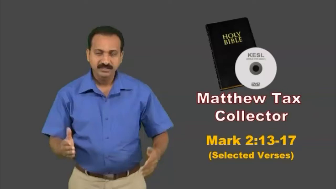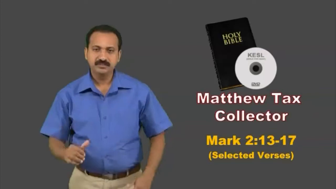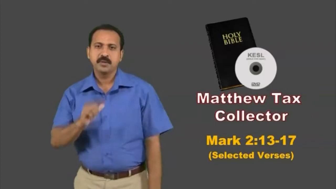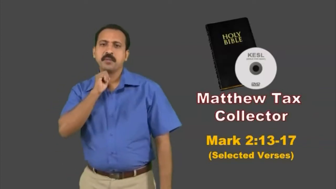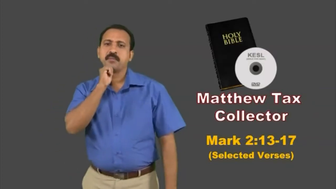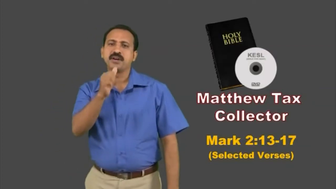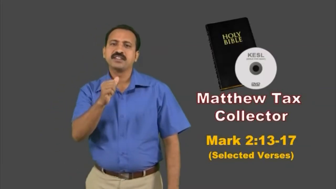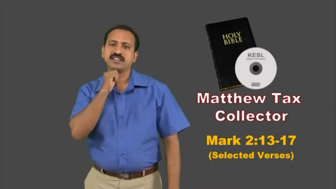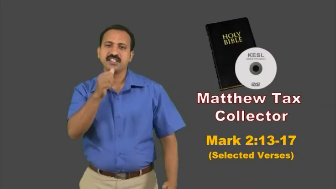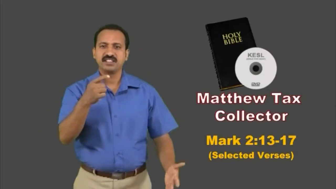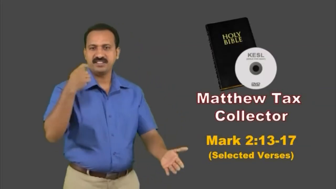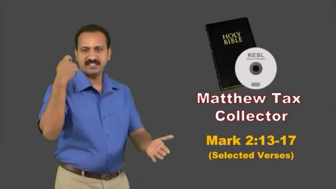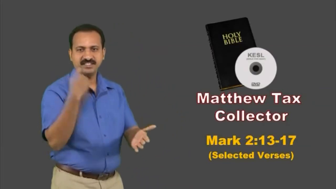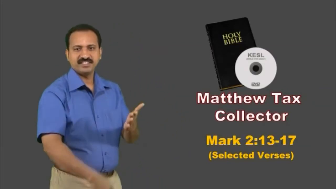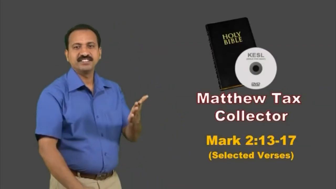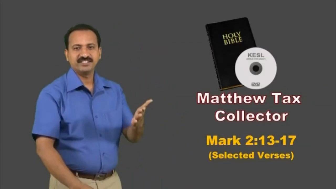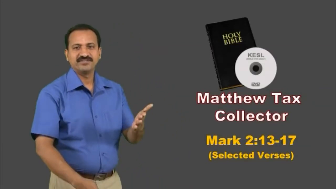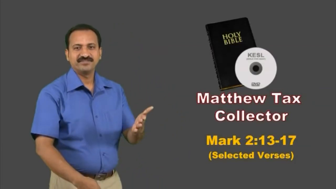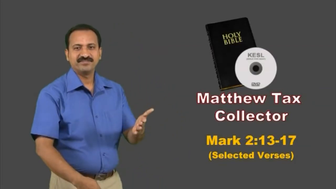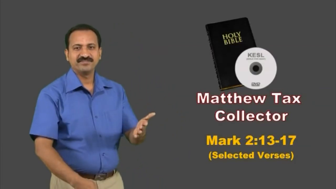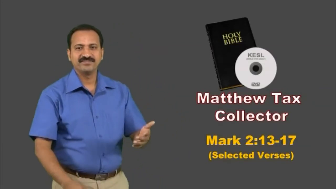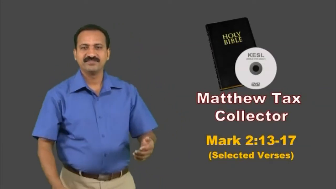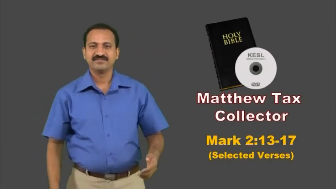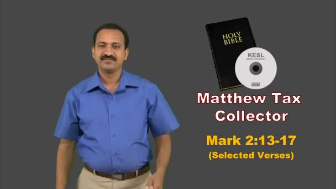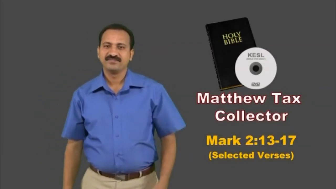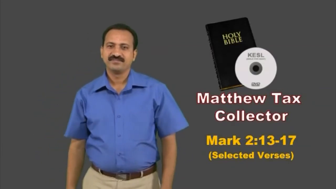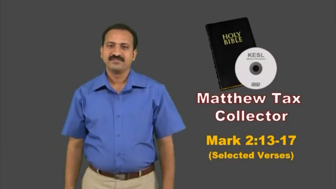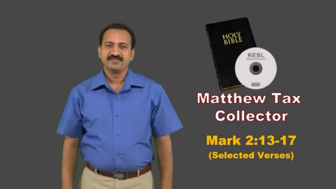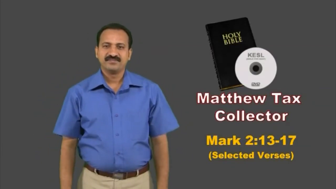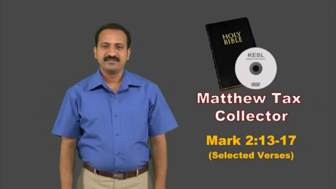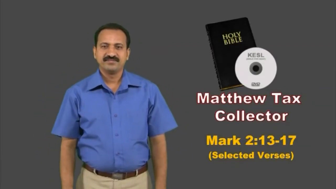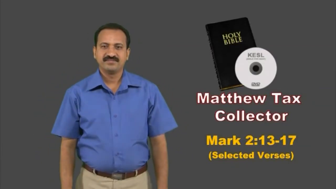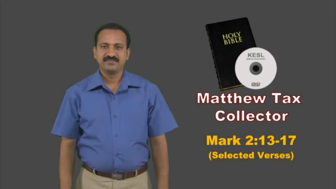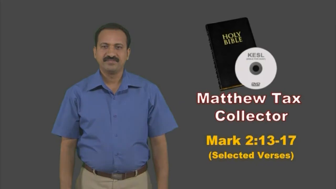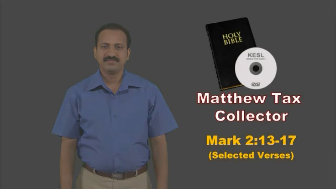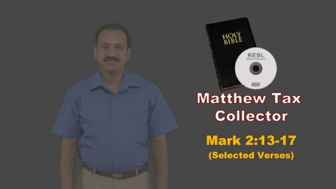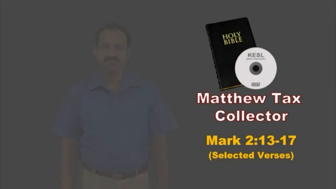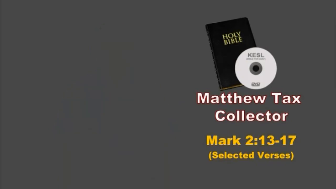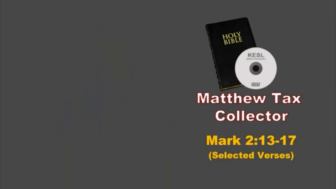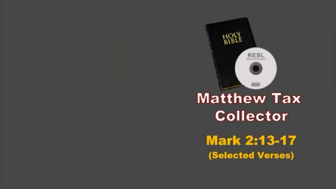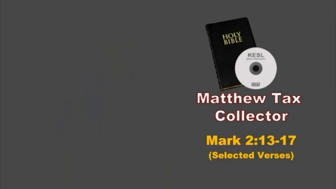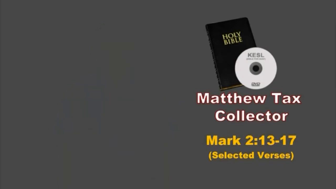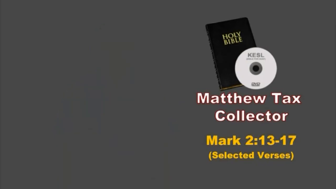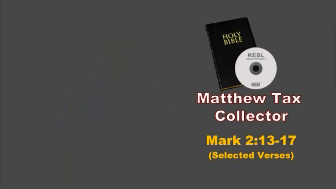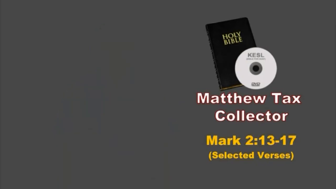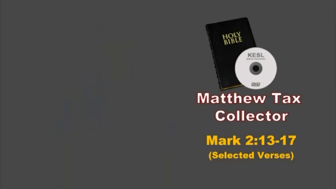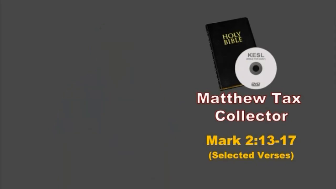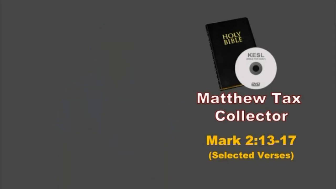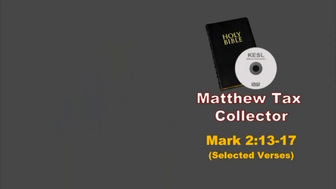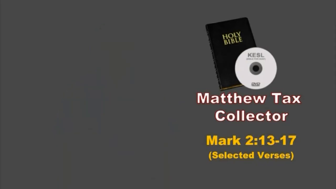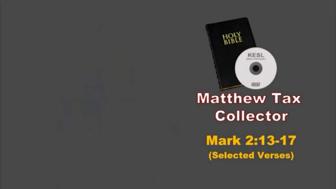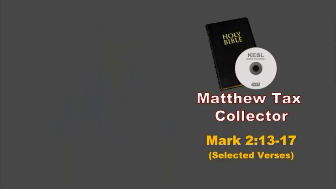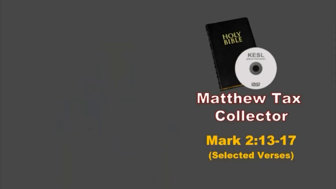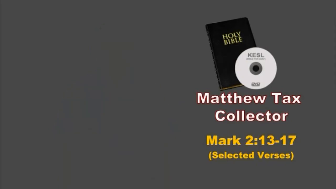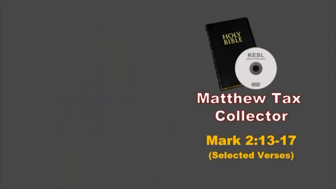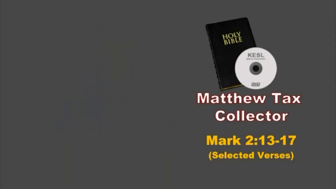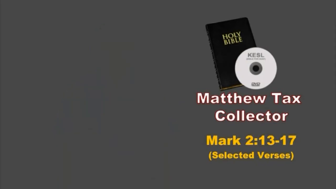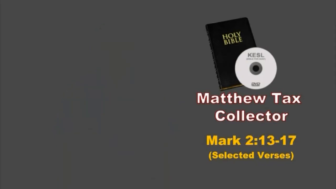Matthew Tax Collector